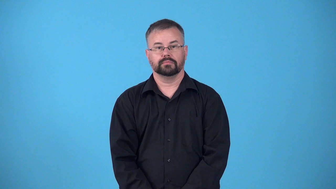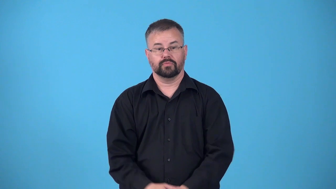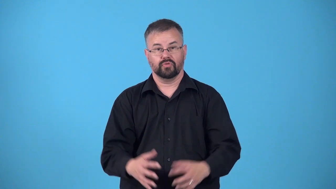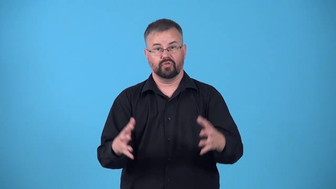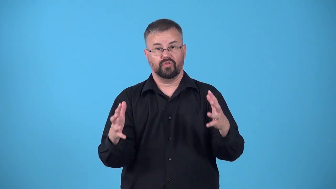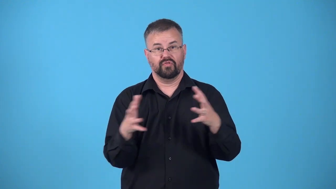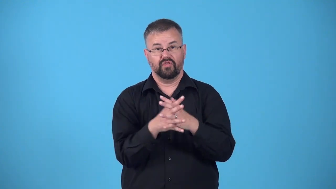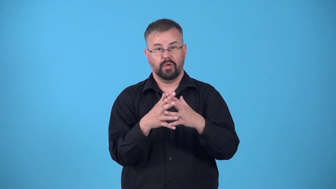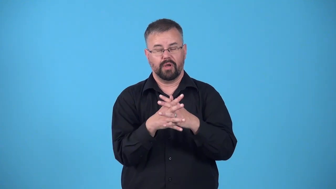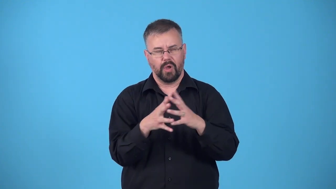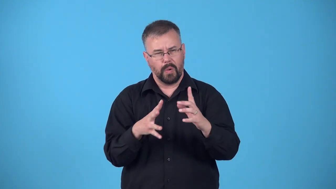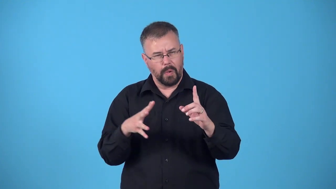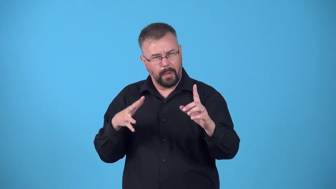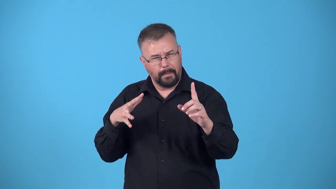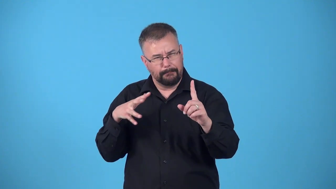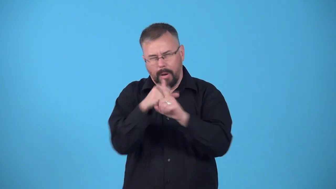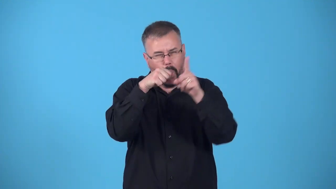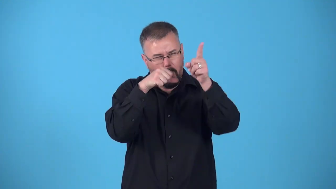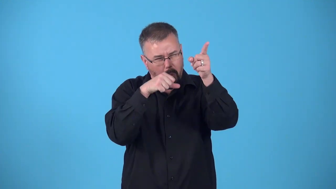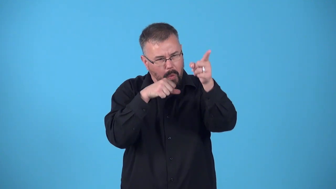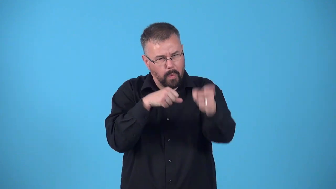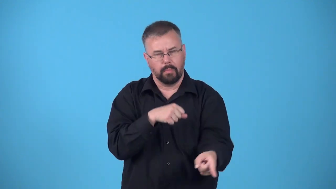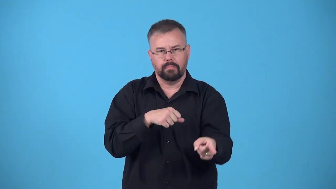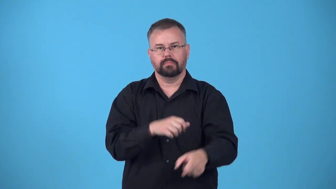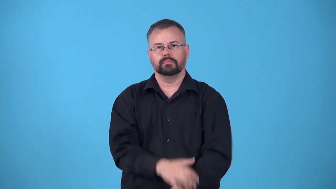tee off